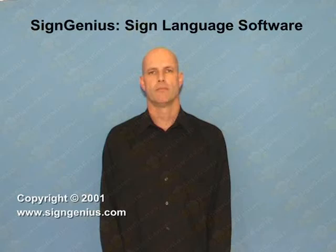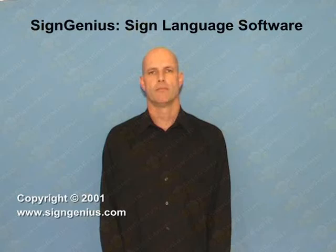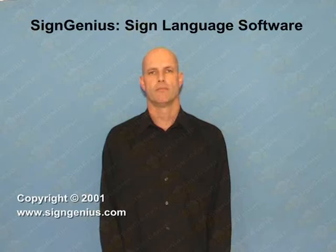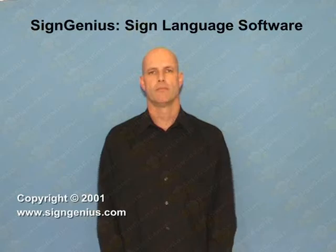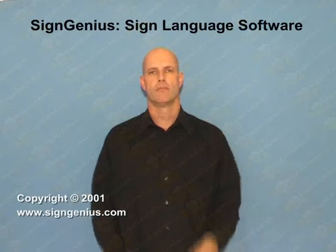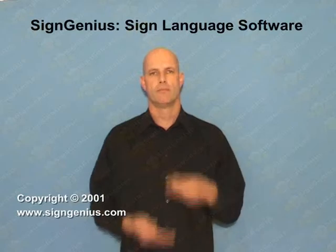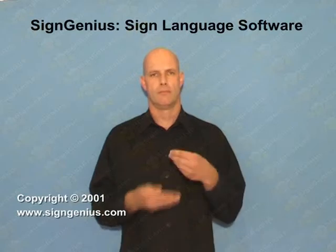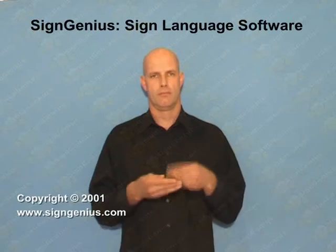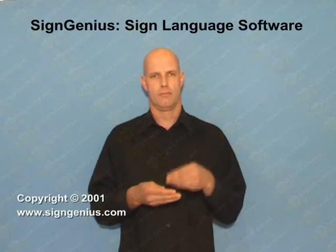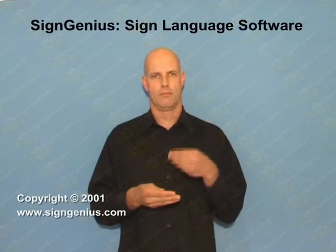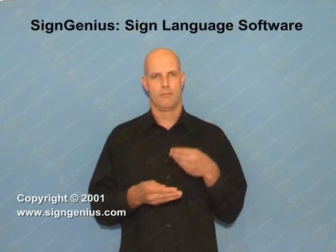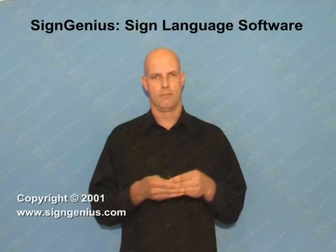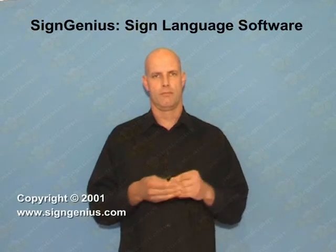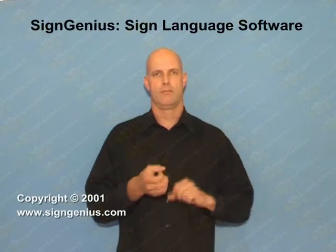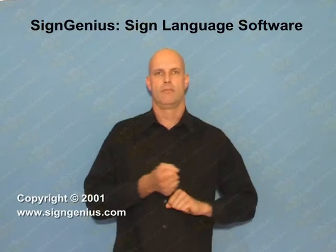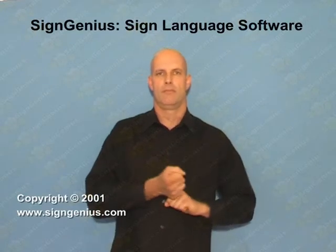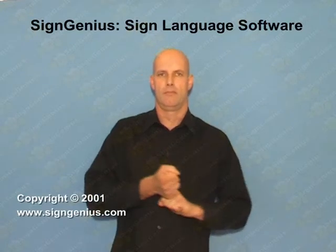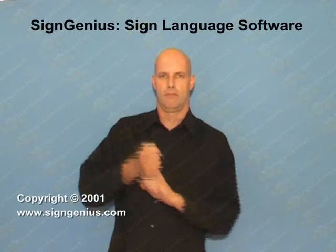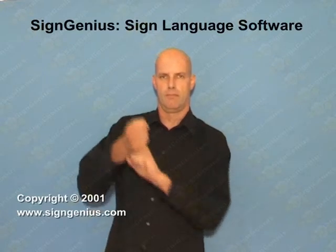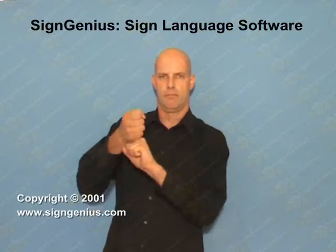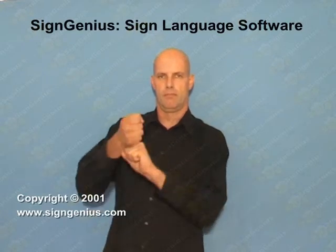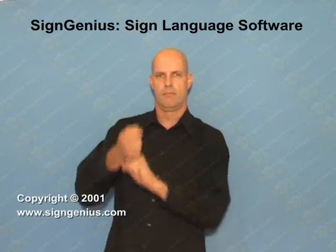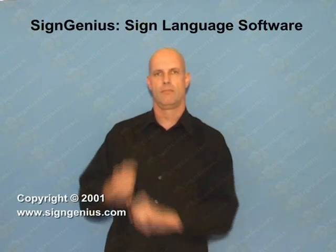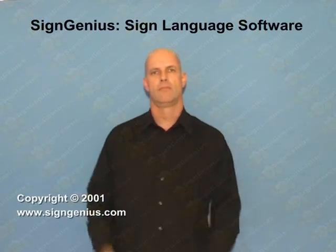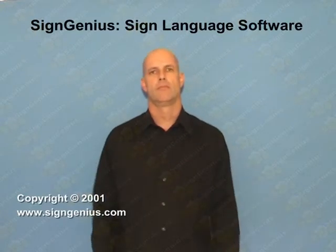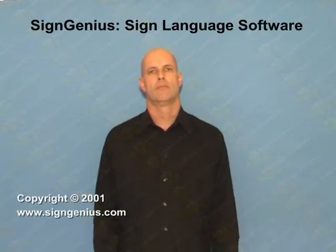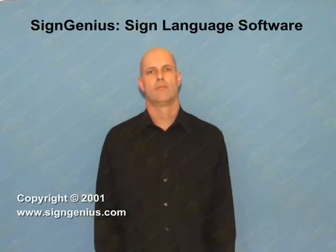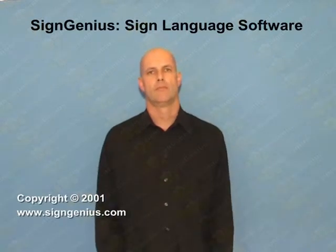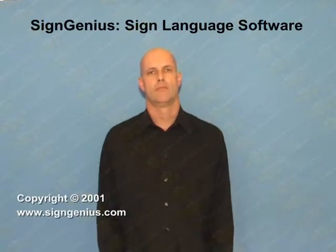FUND